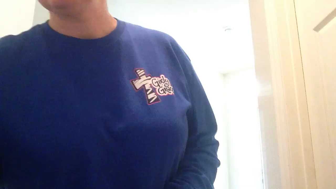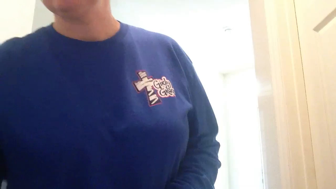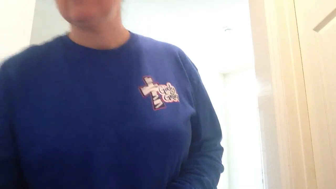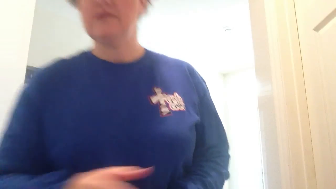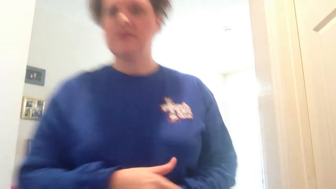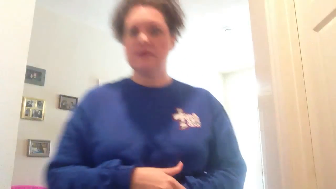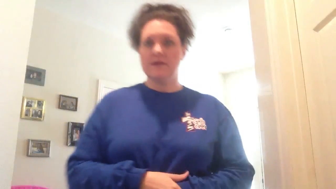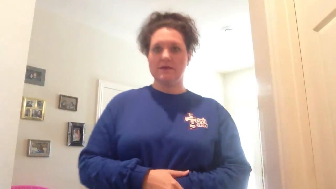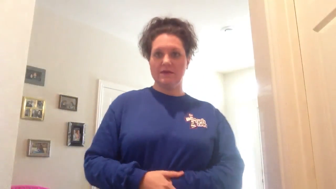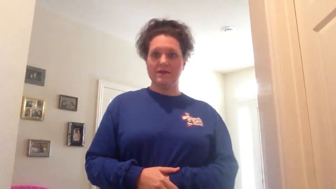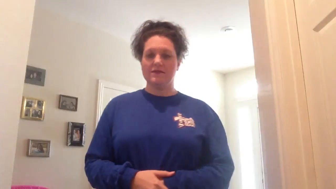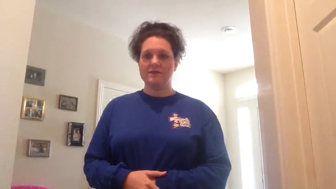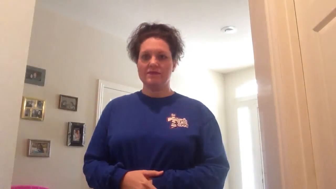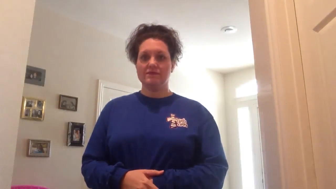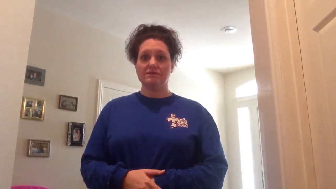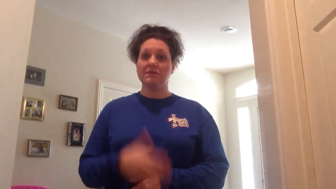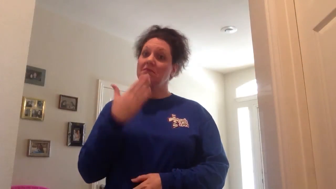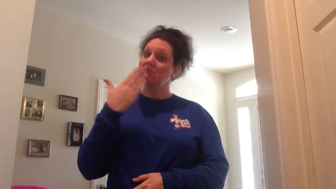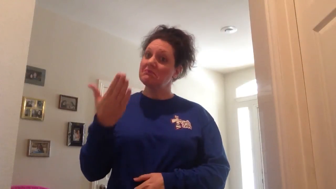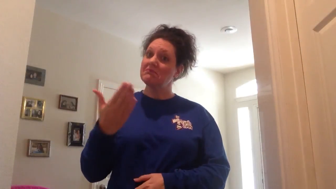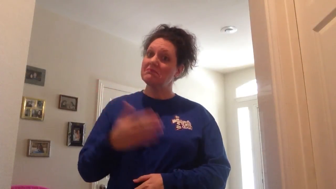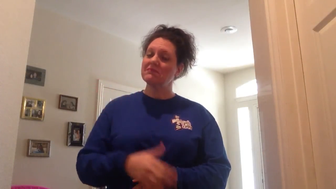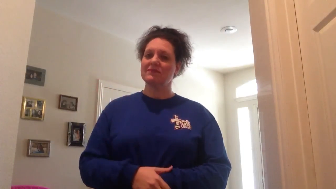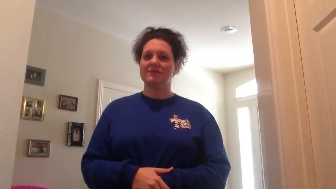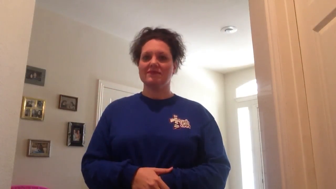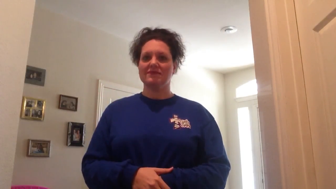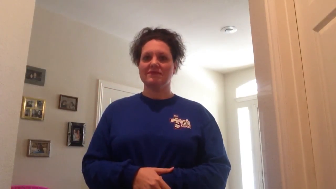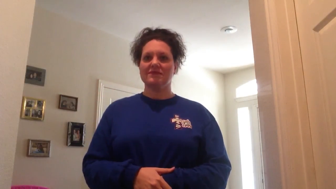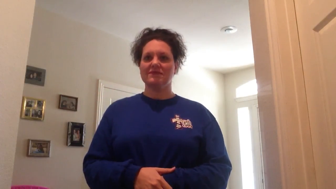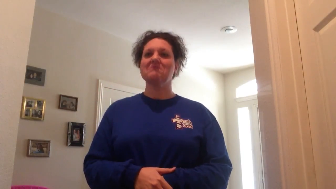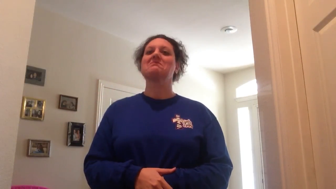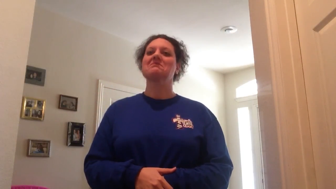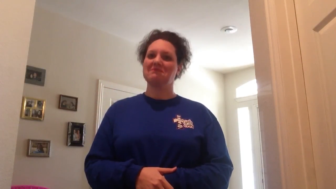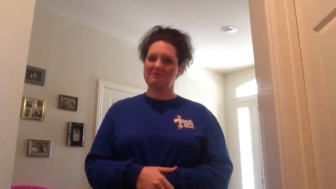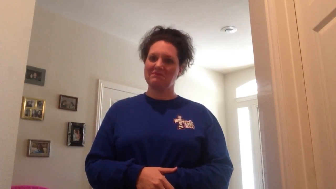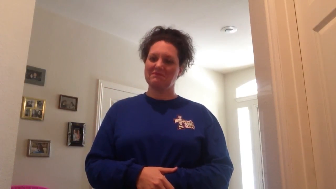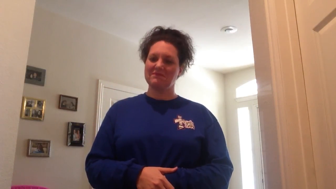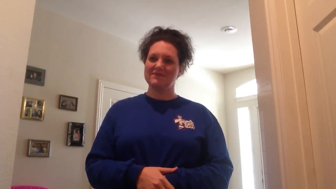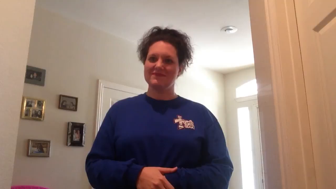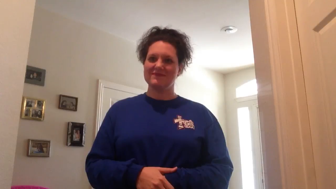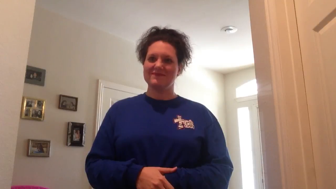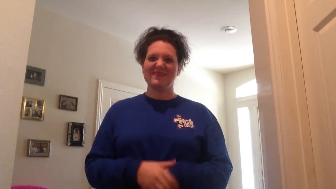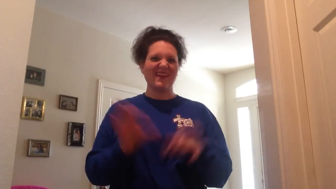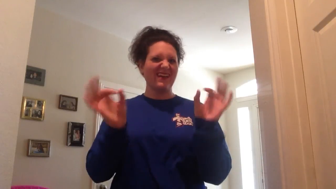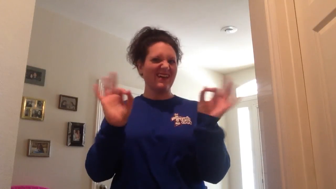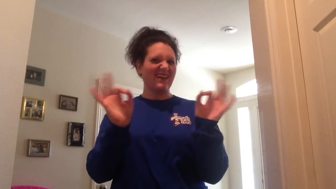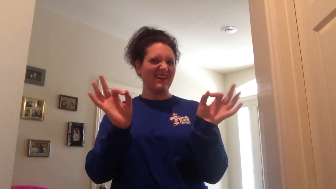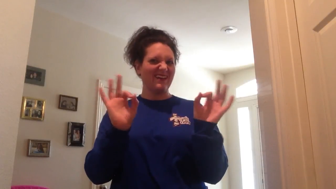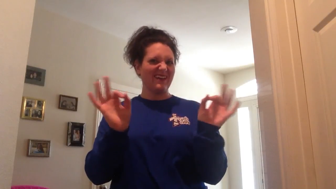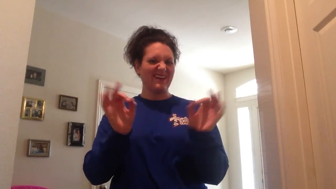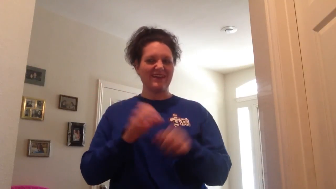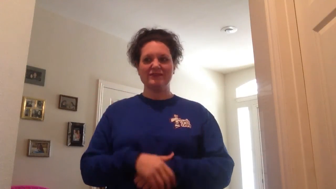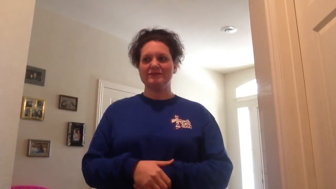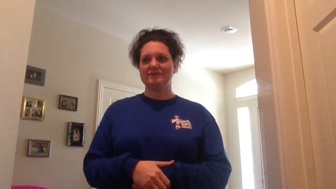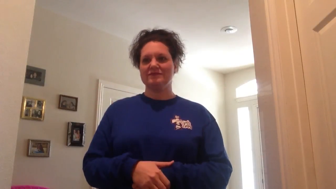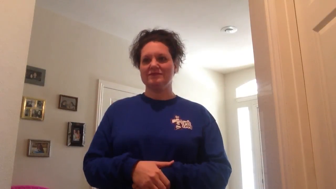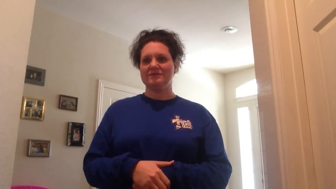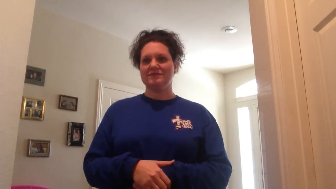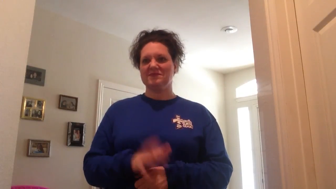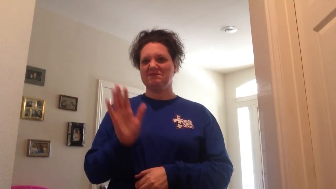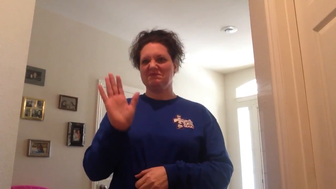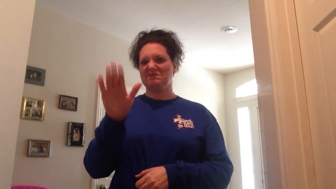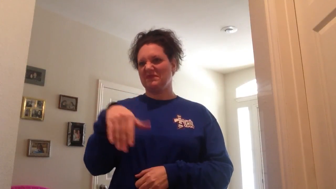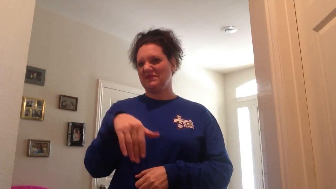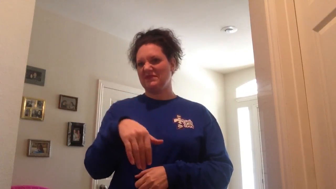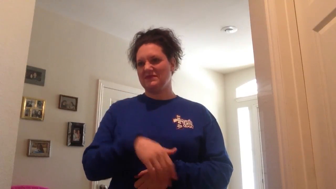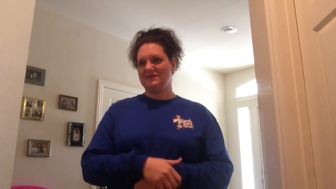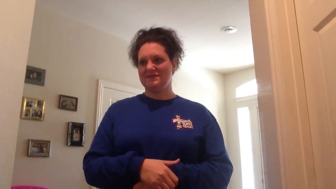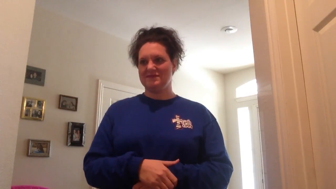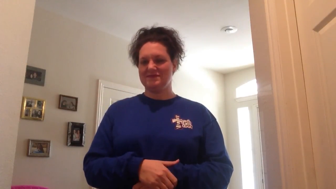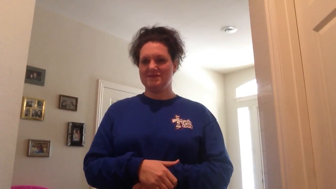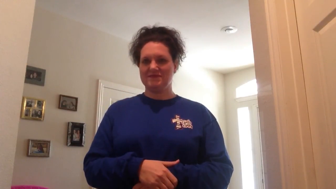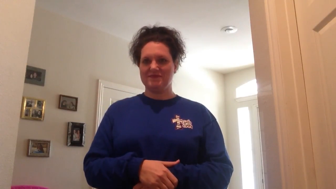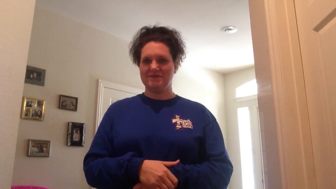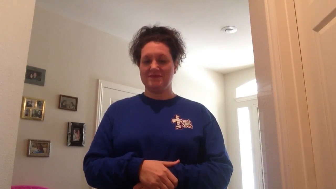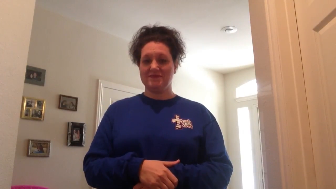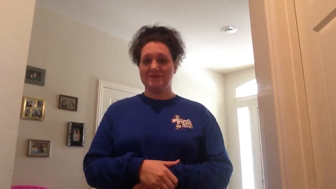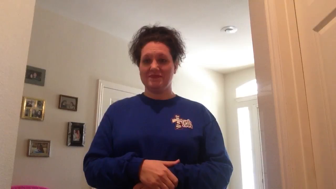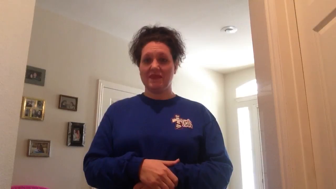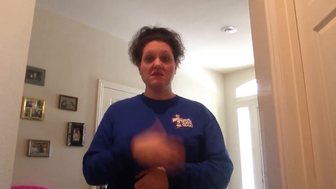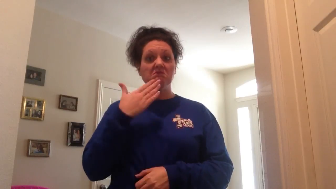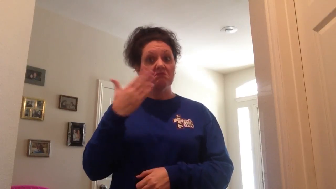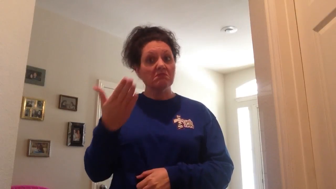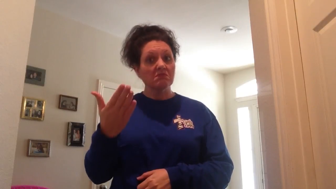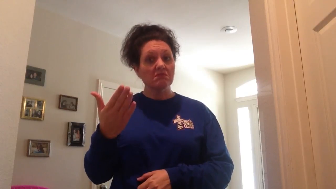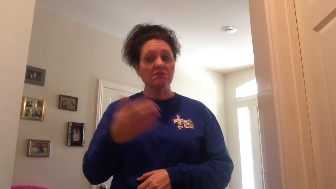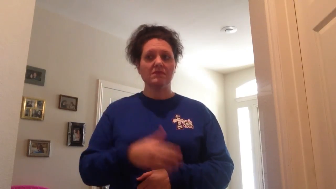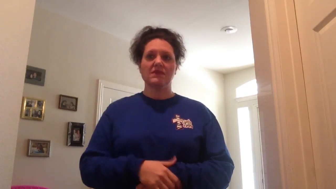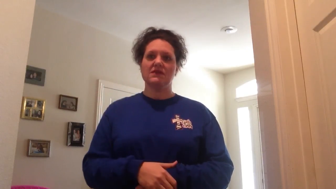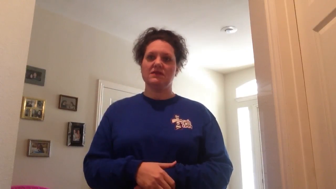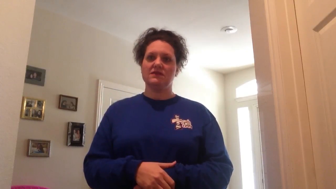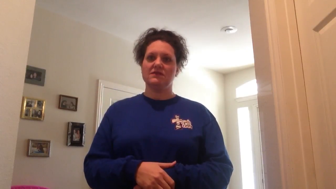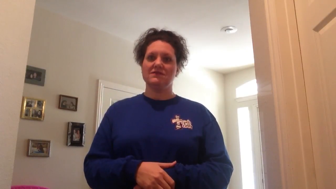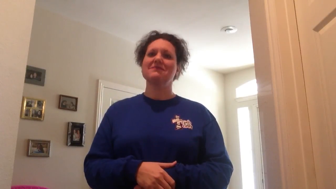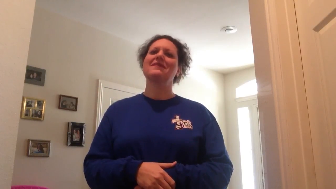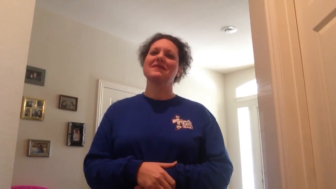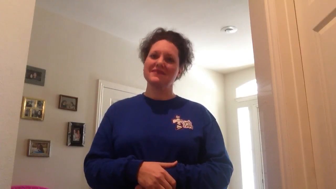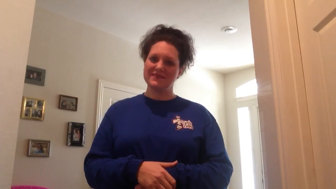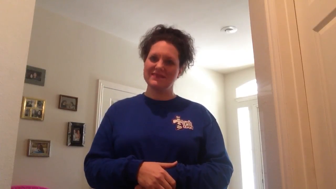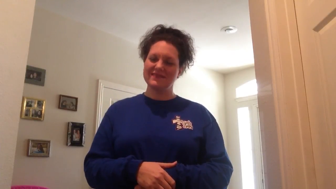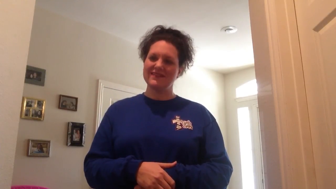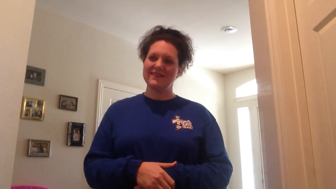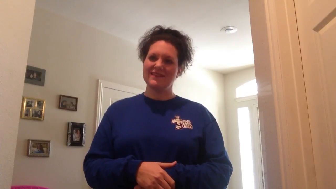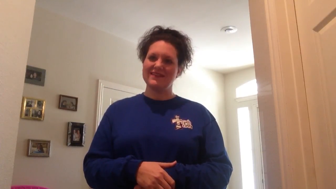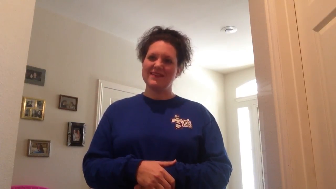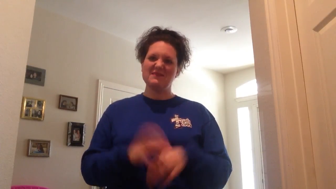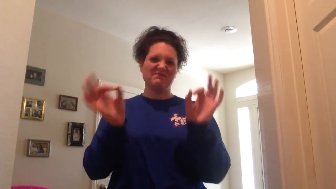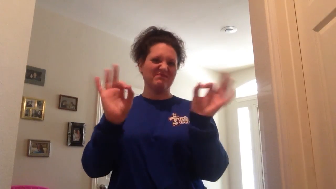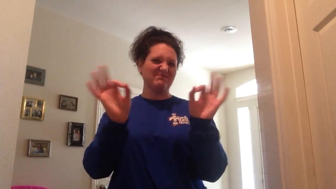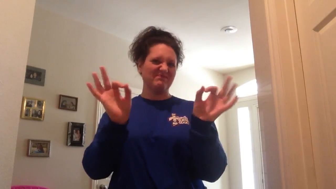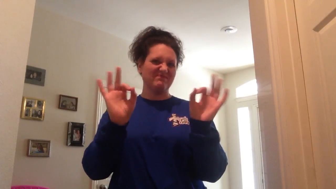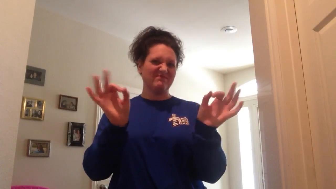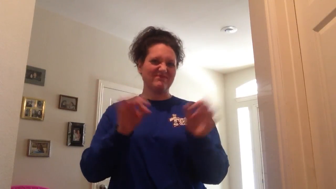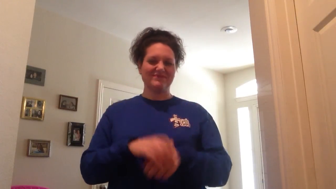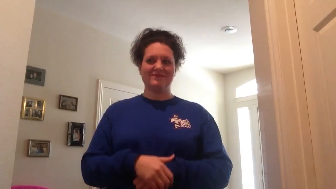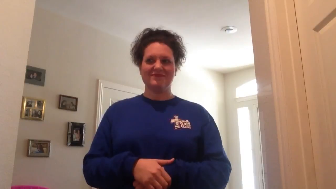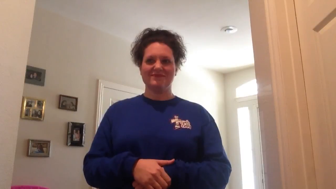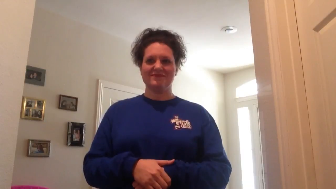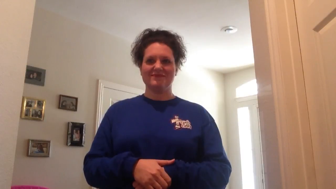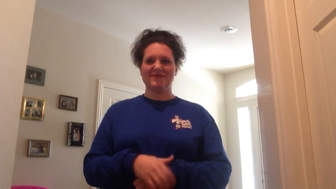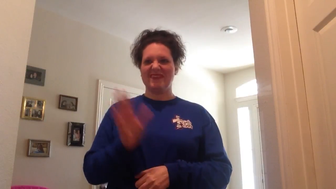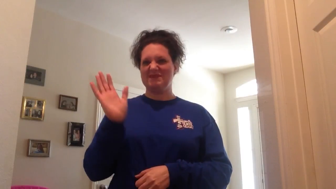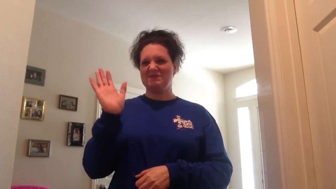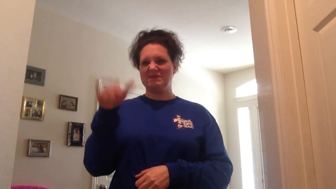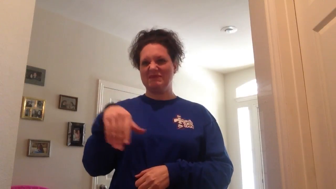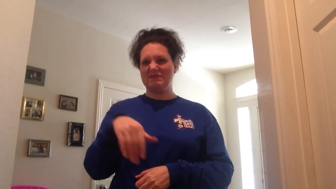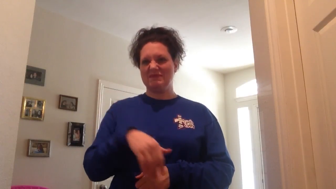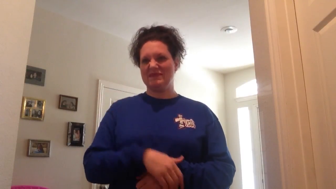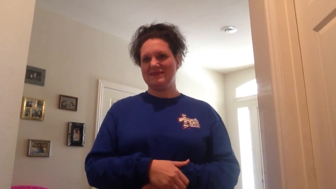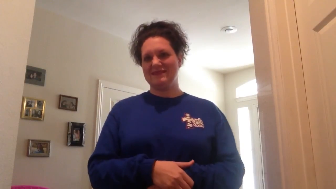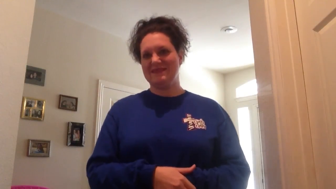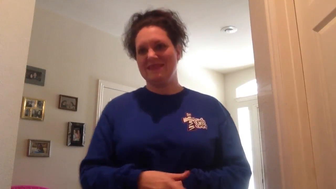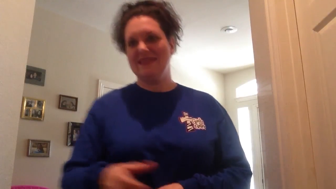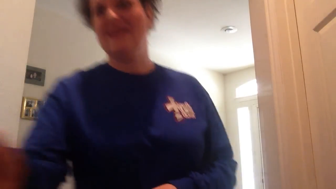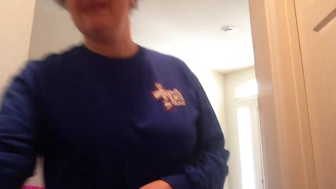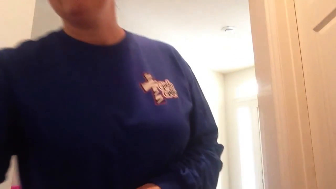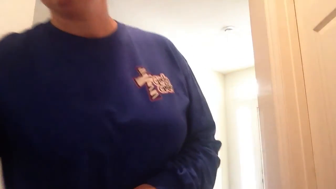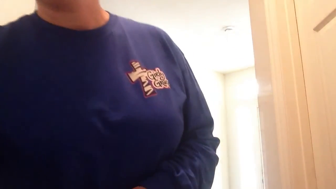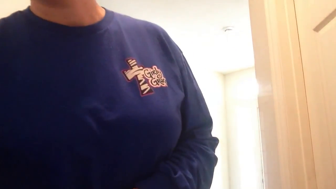you're welcome